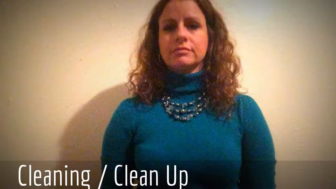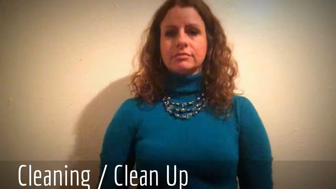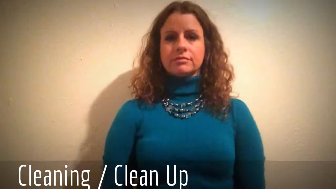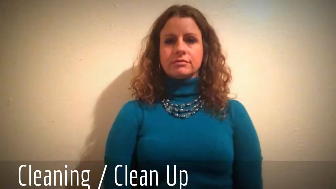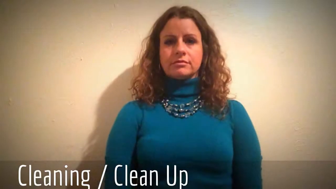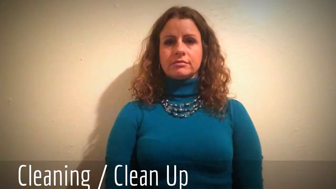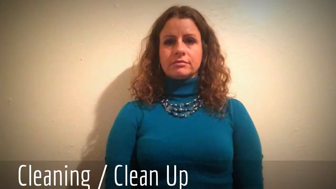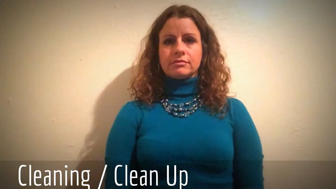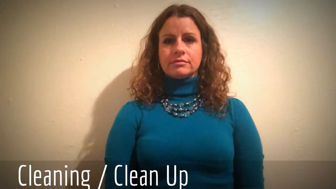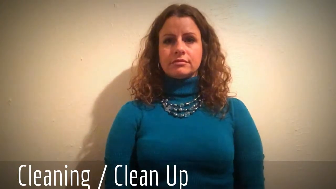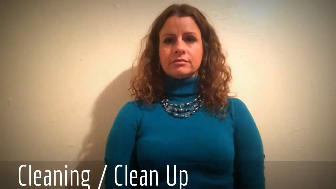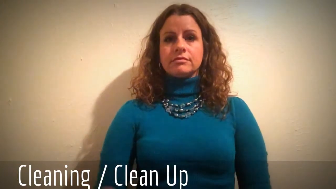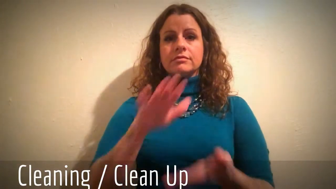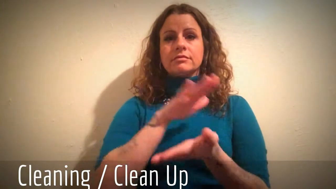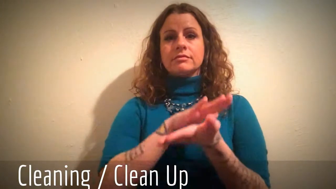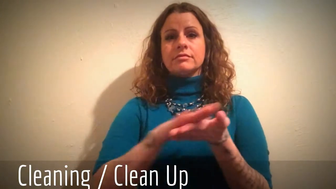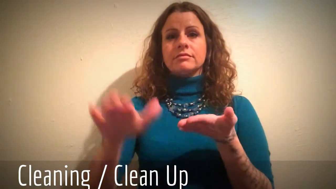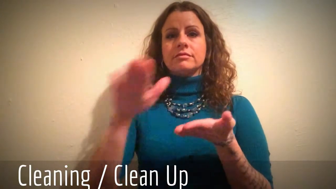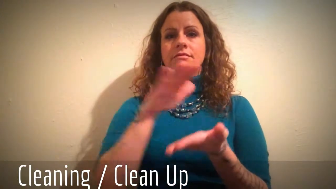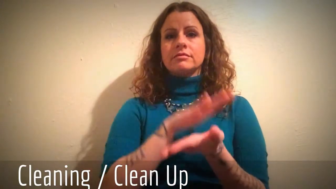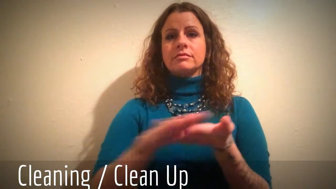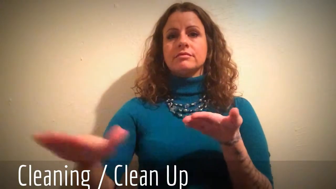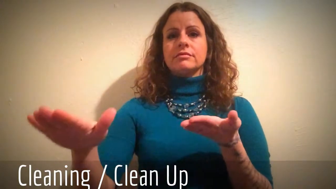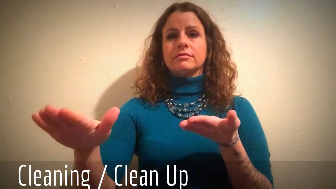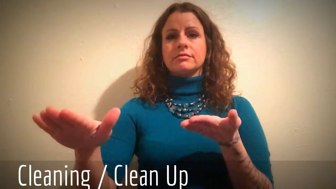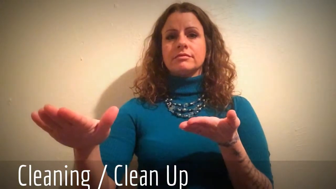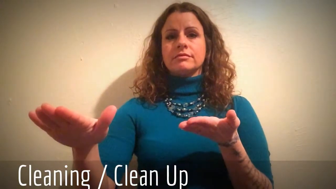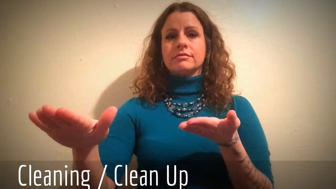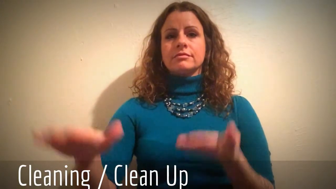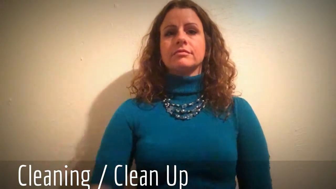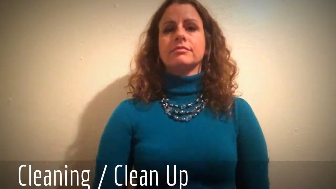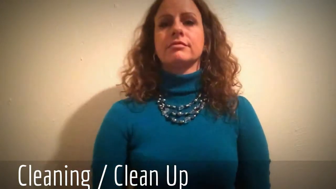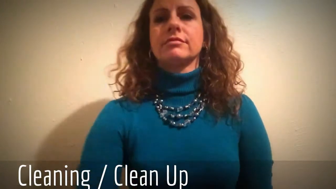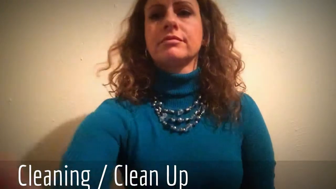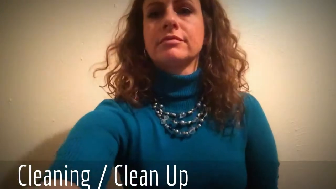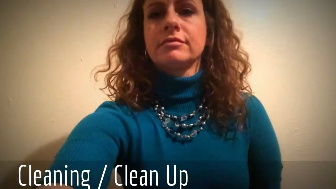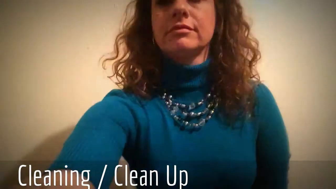Cleaning / Clean Up